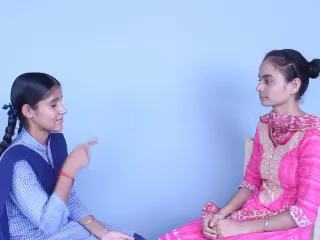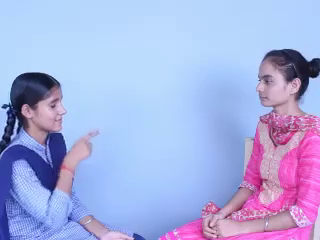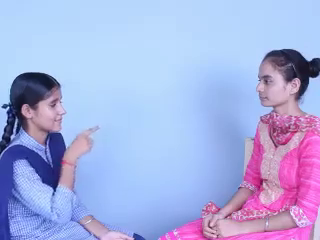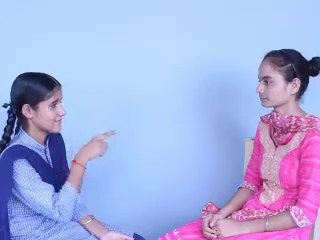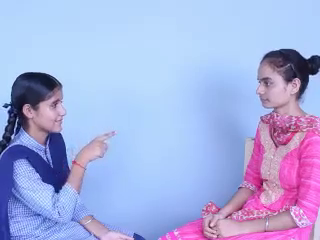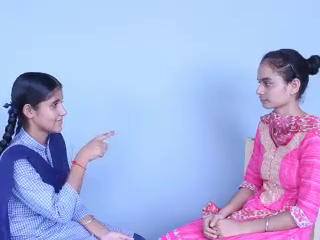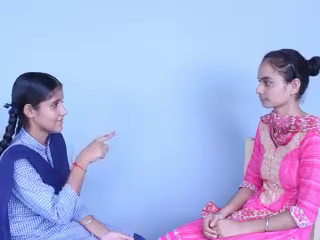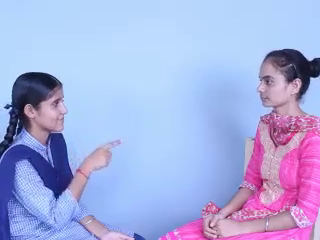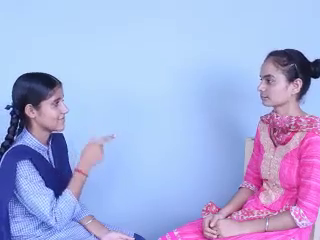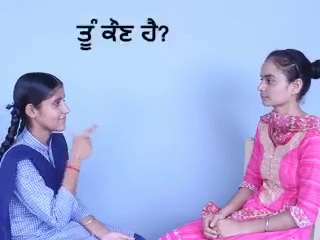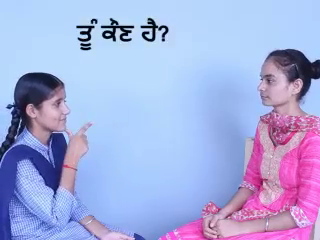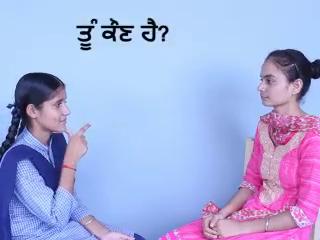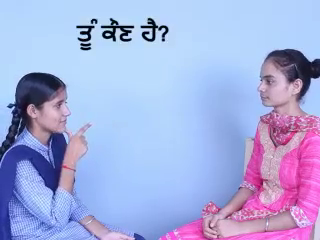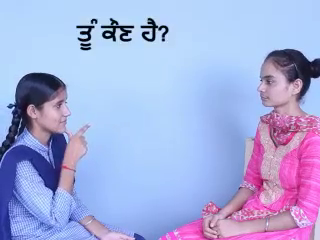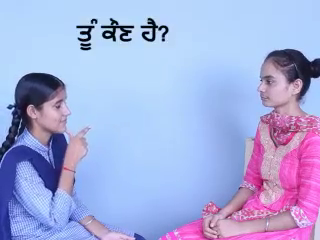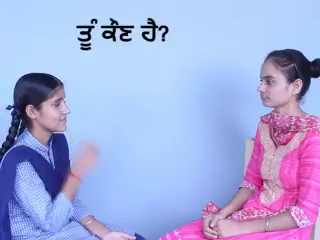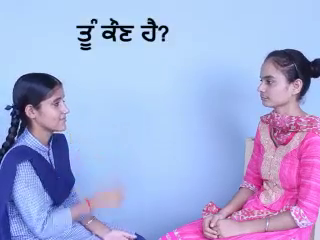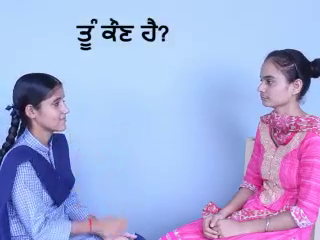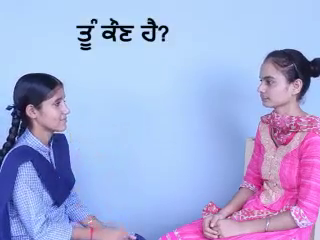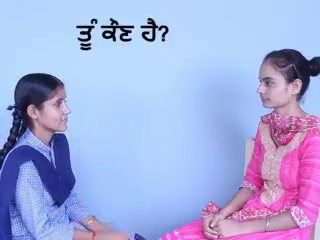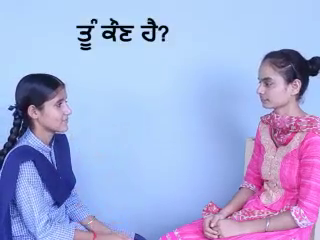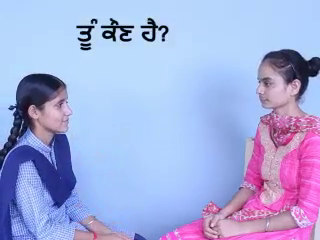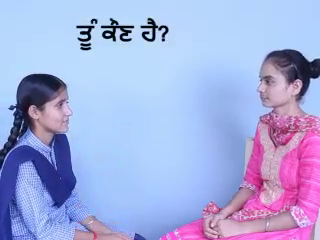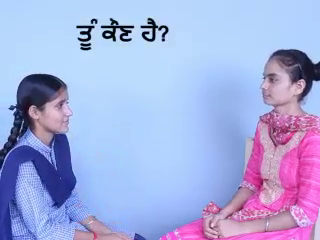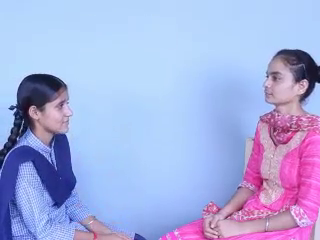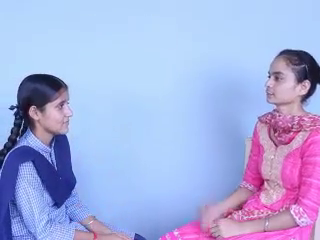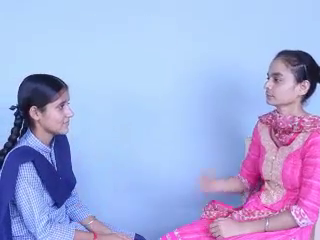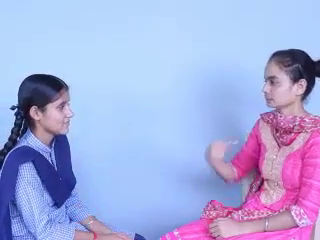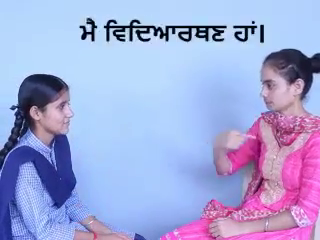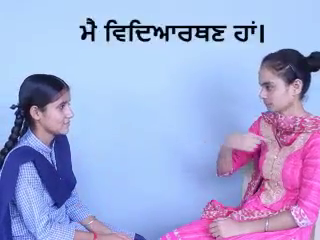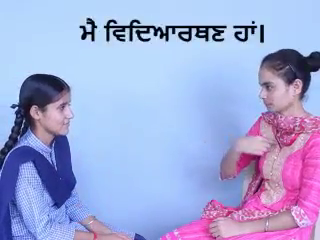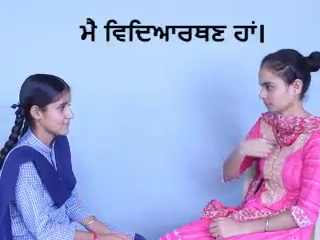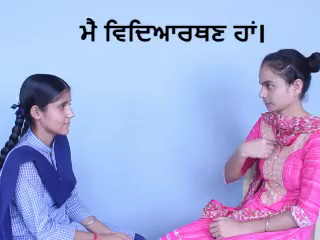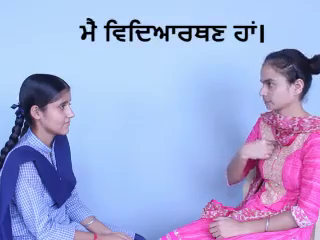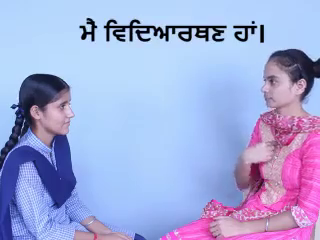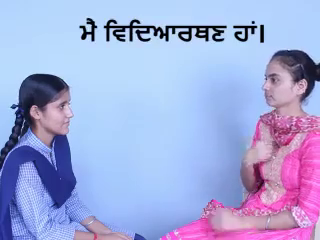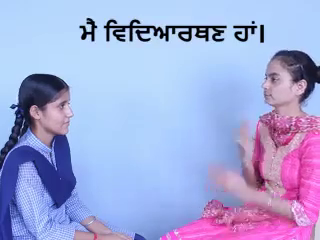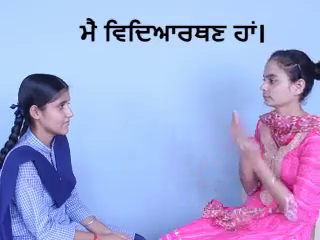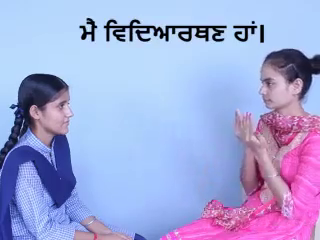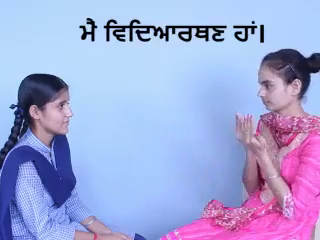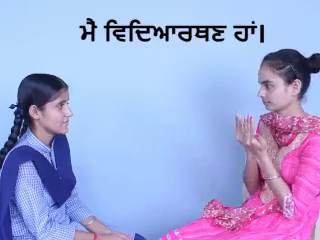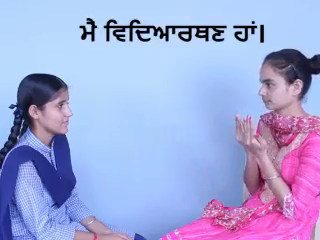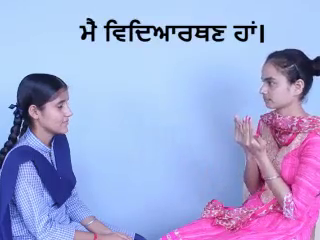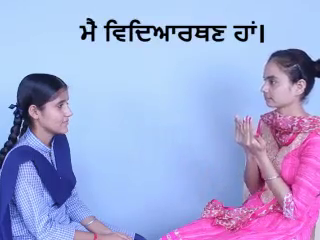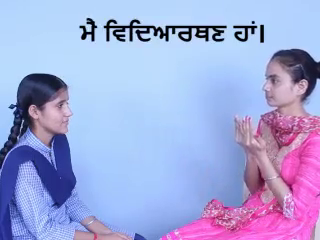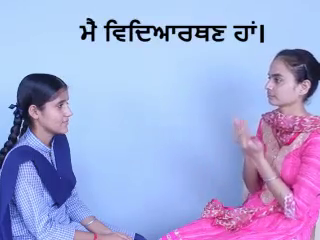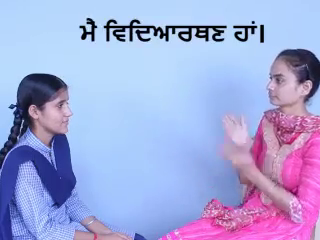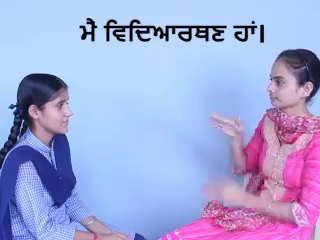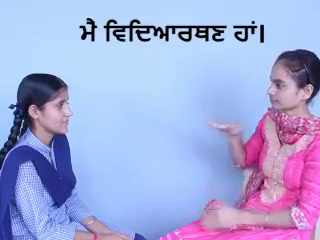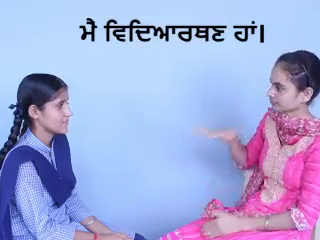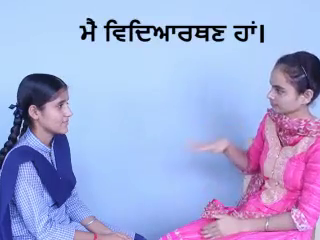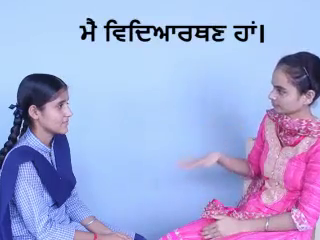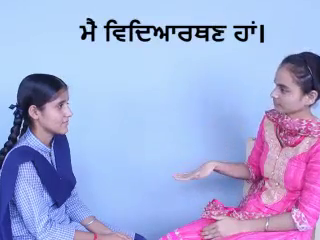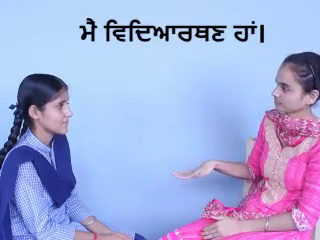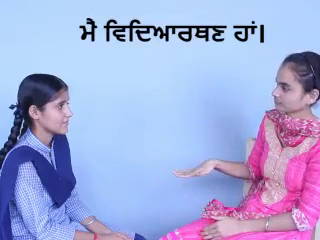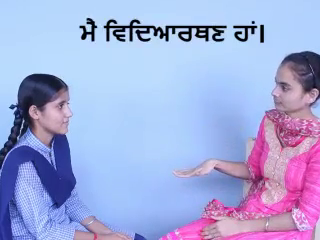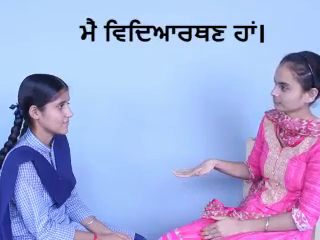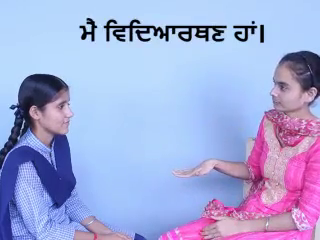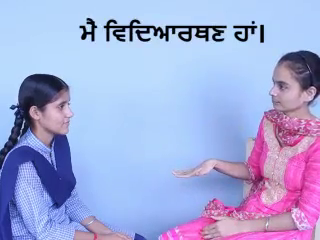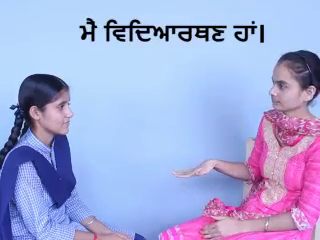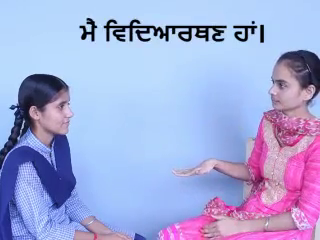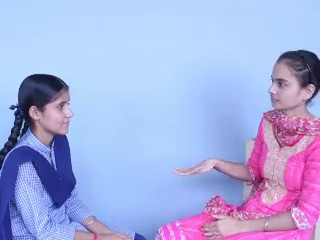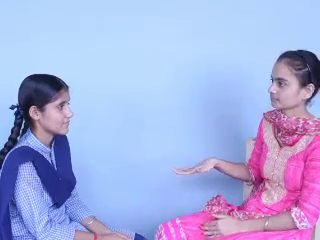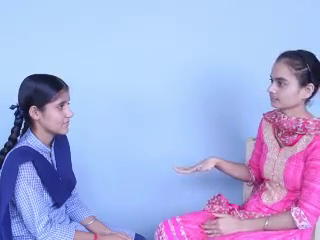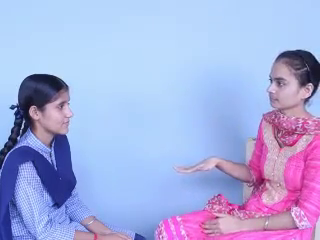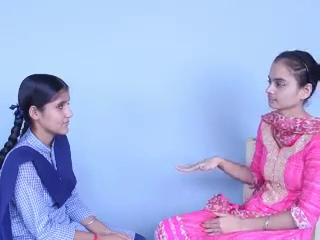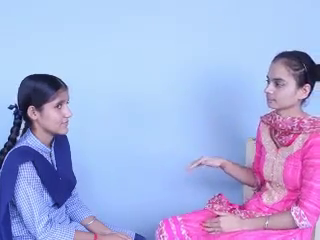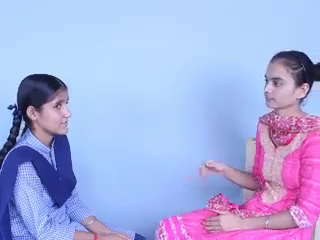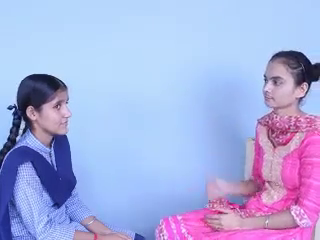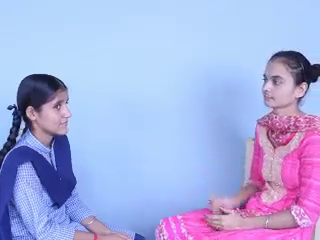sign Language